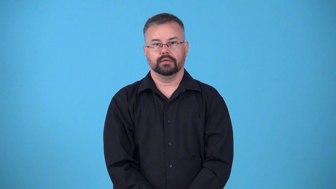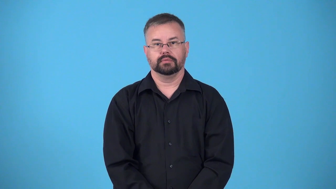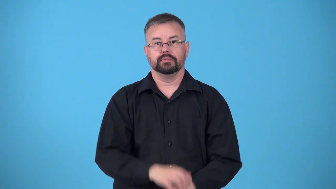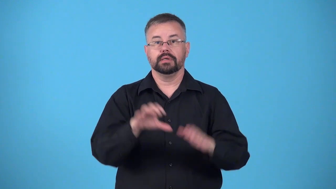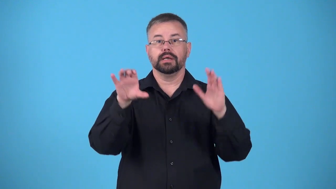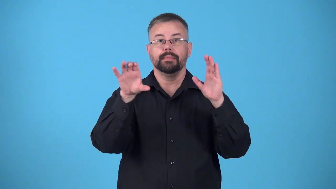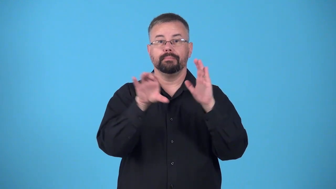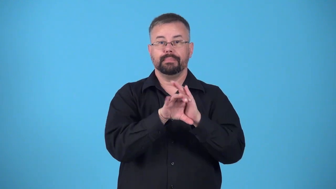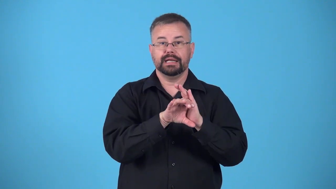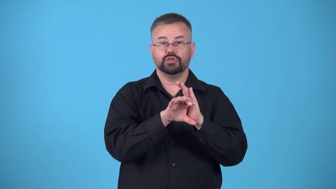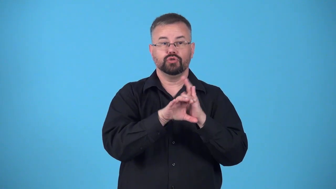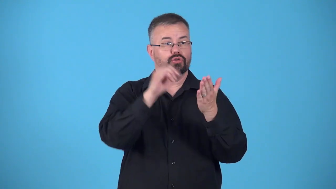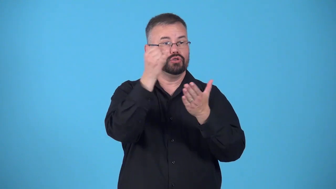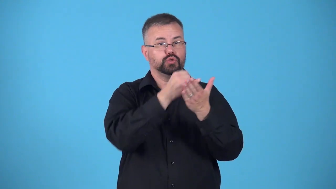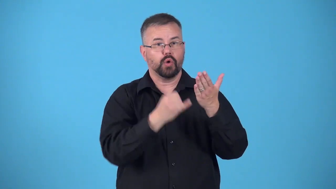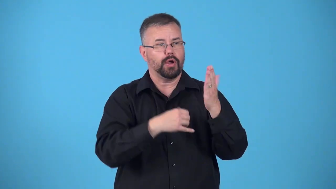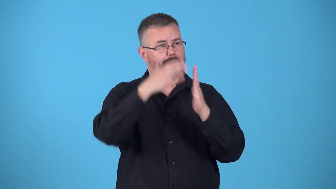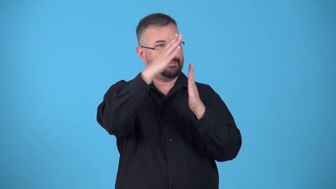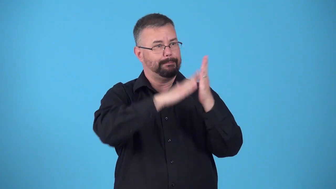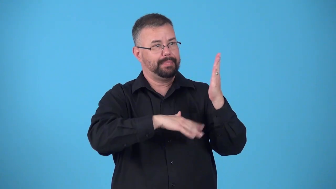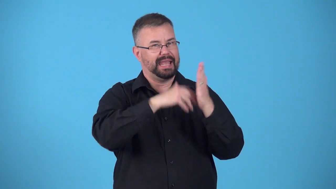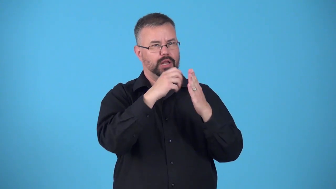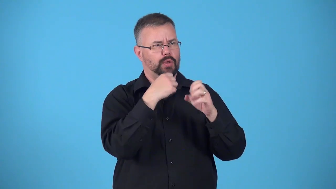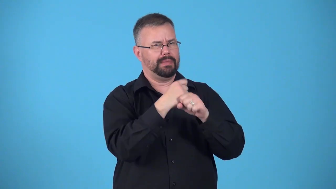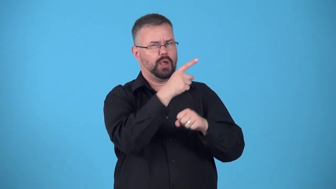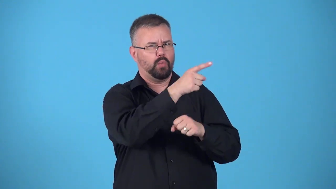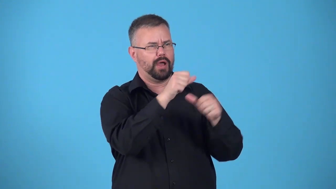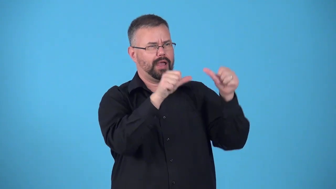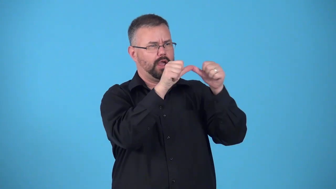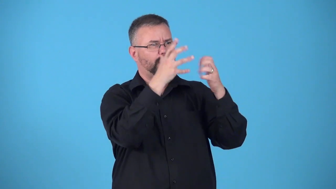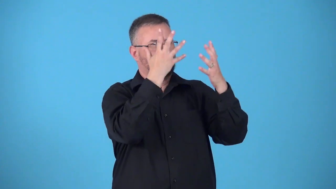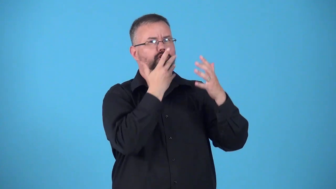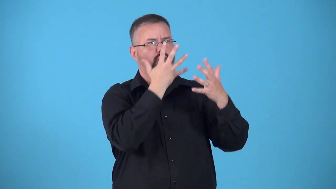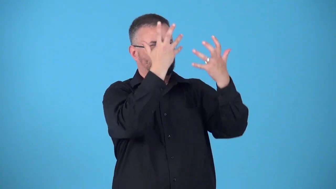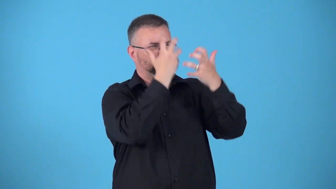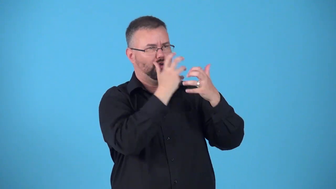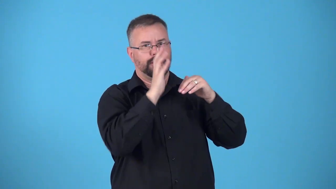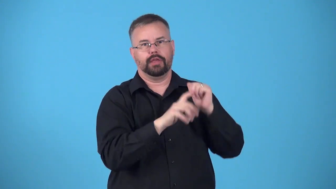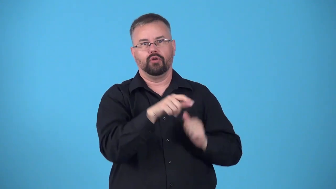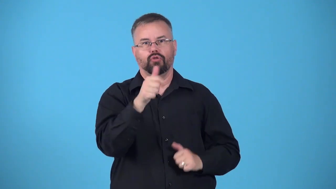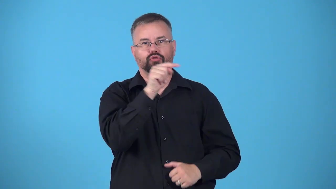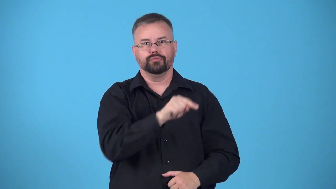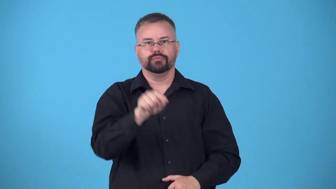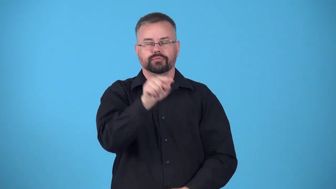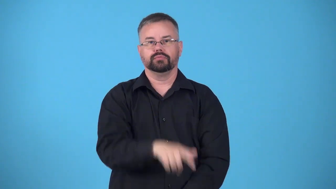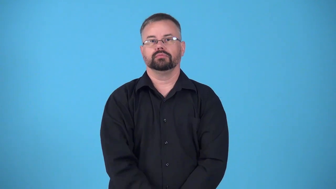shade